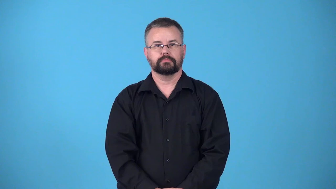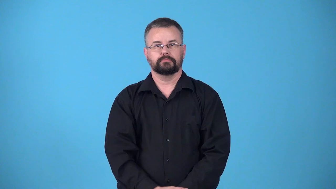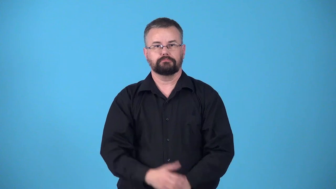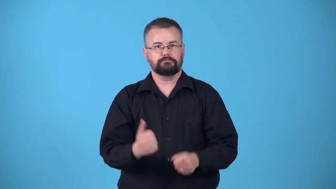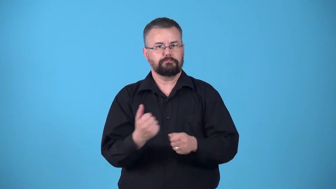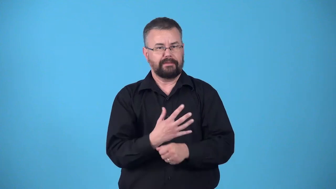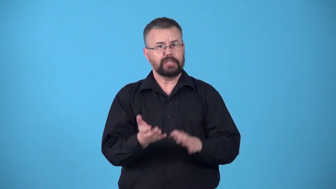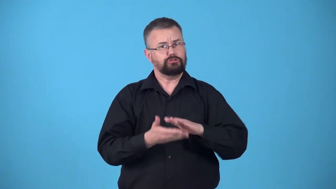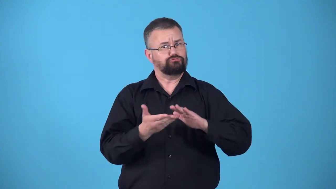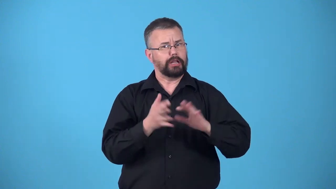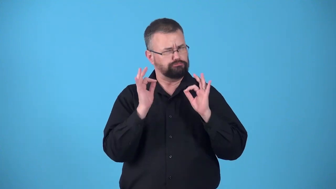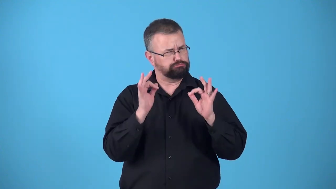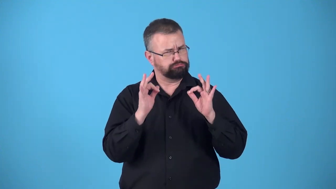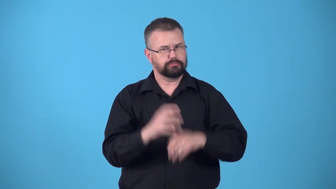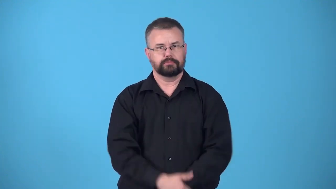fire on all cylinders